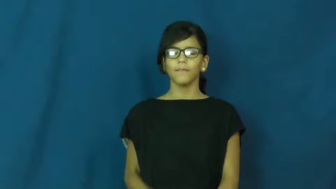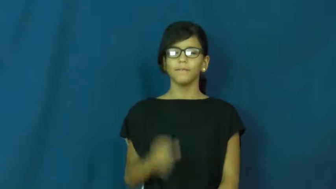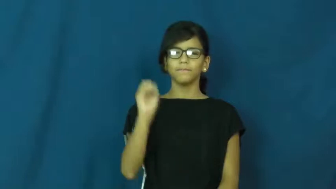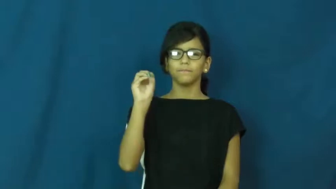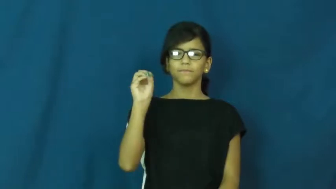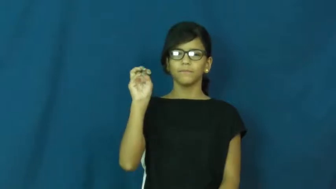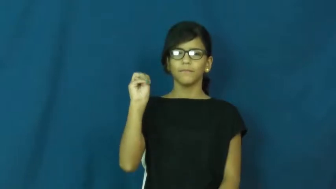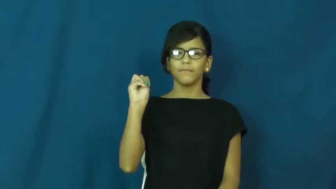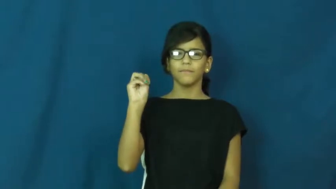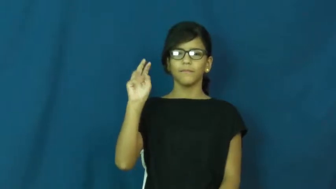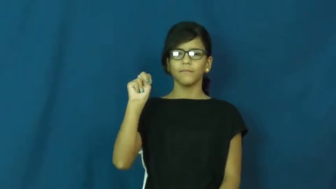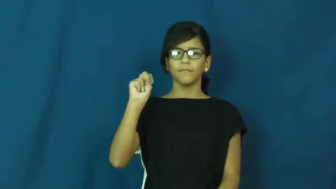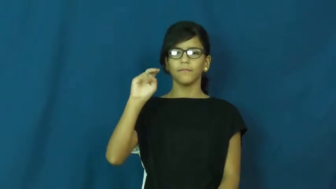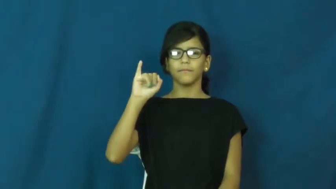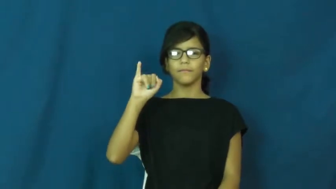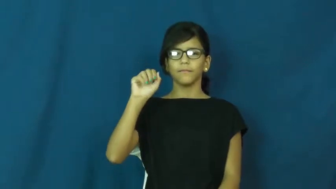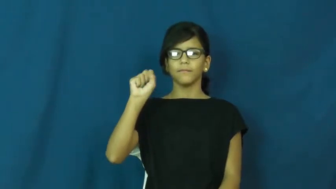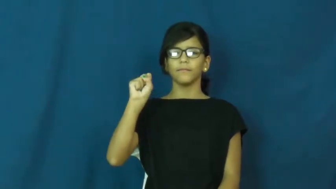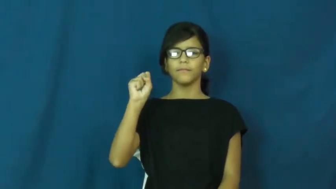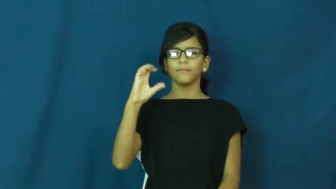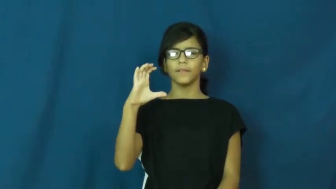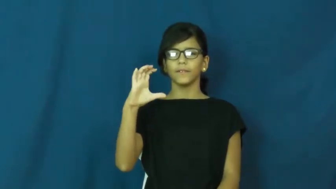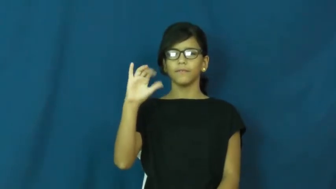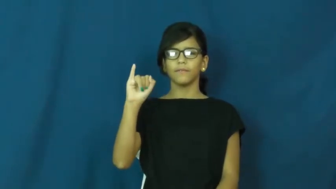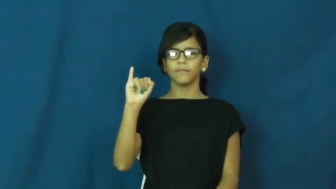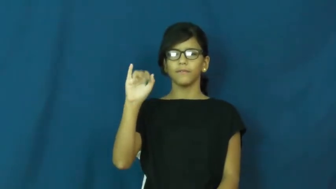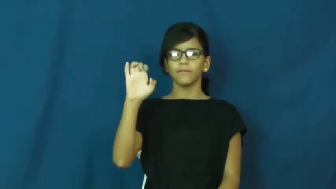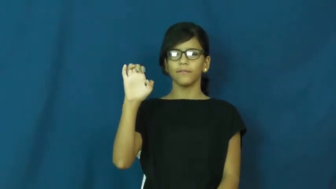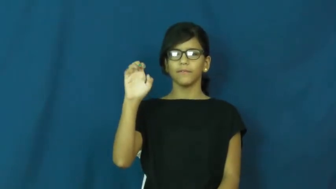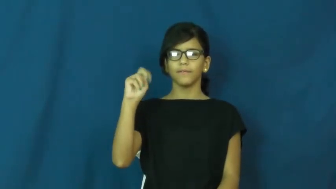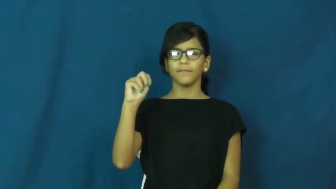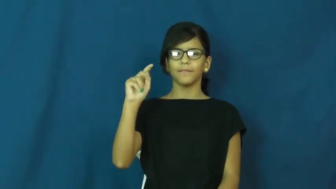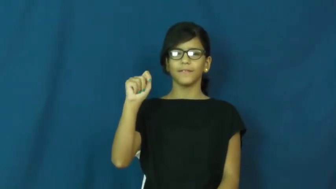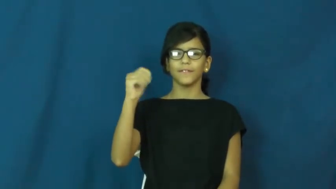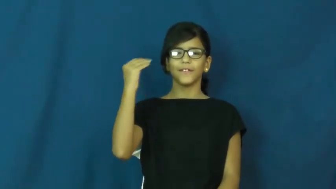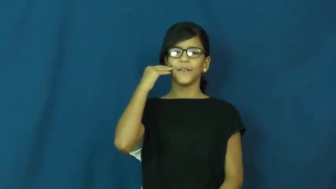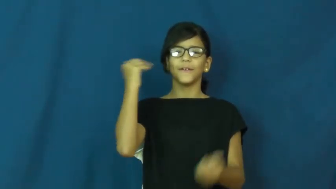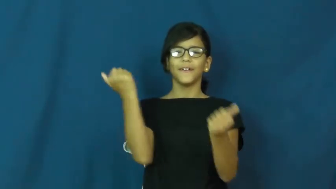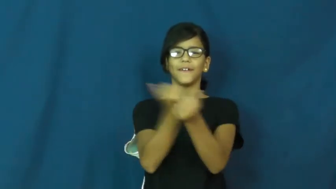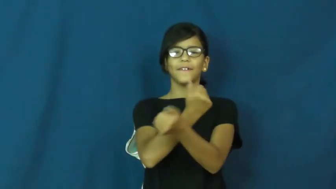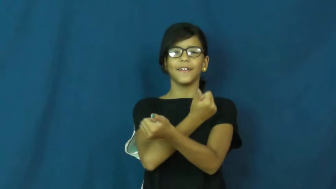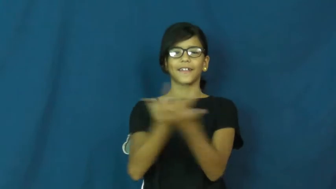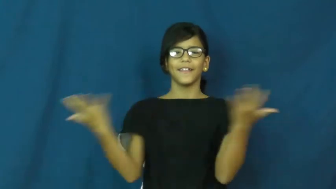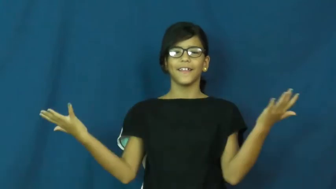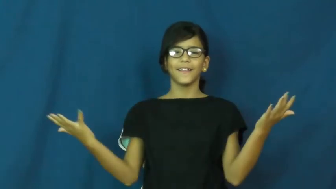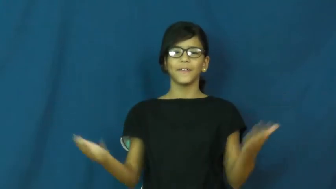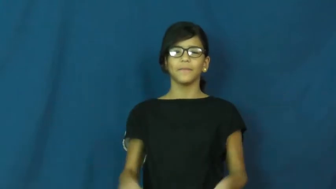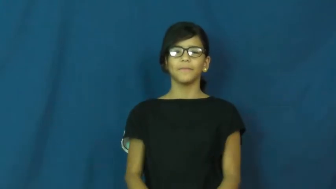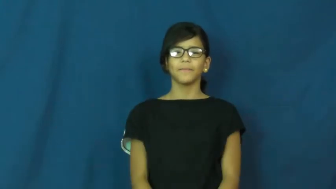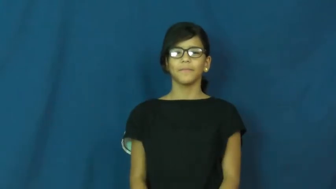omniscient